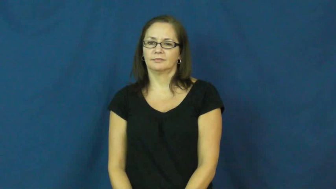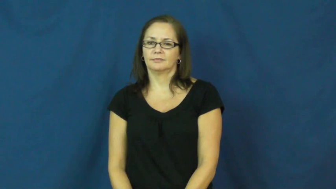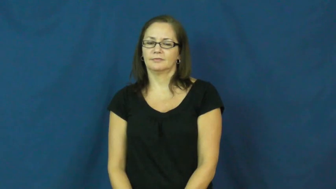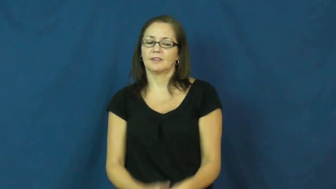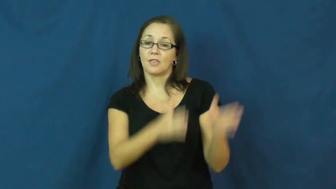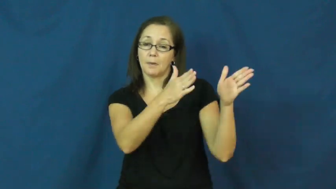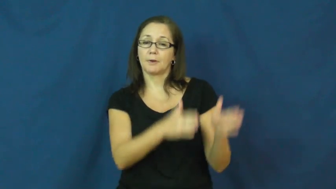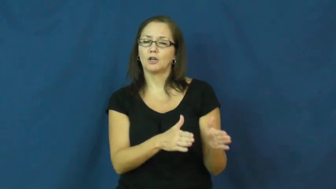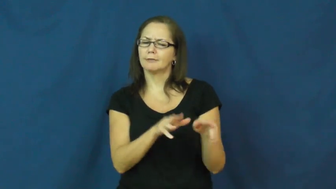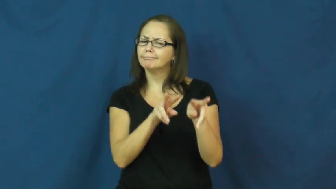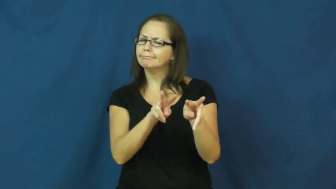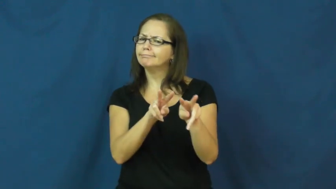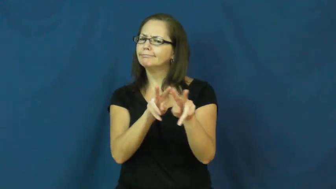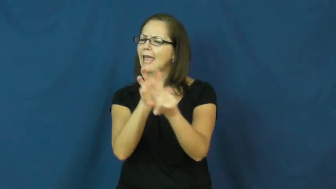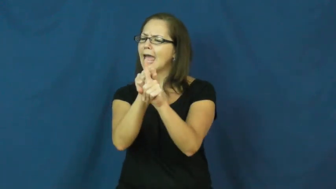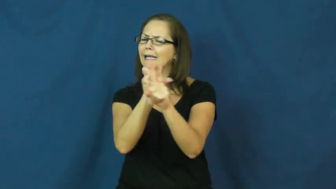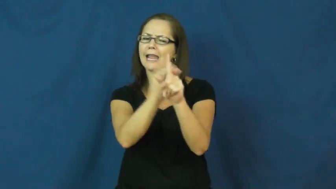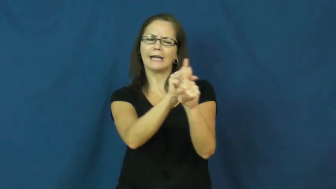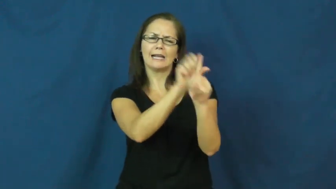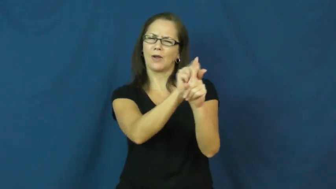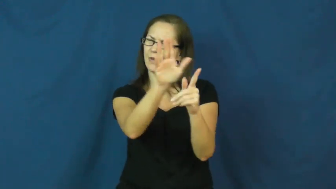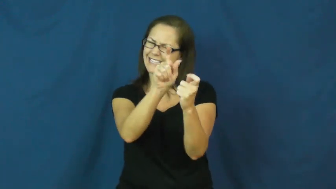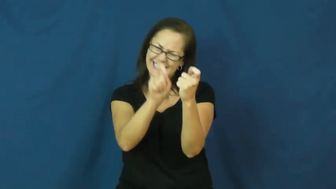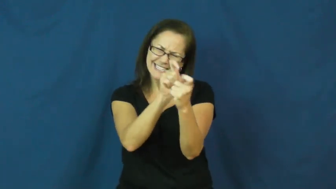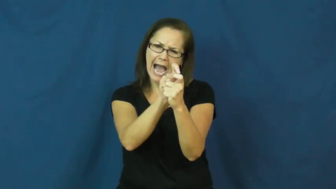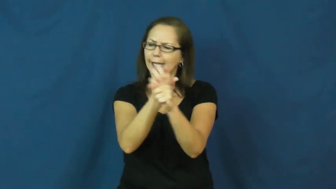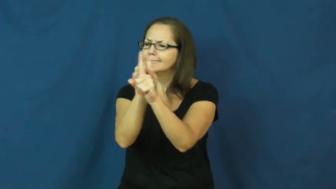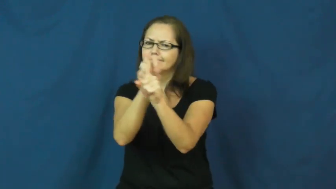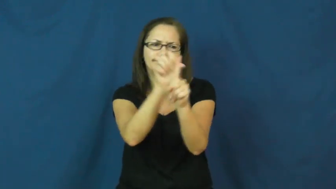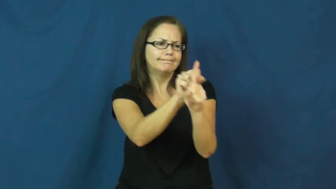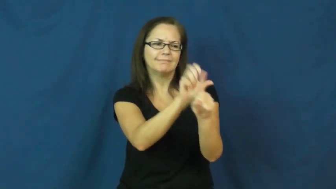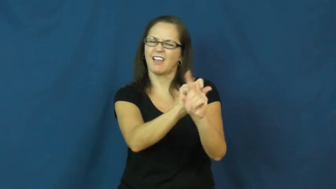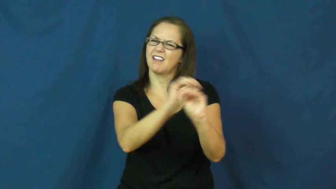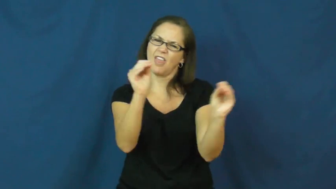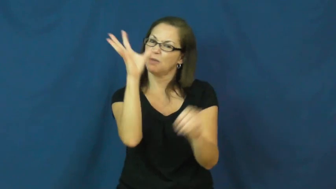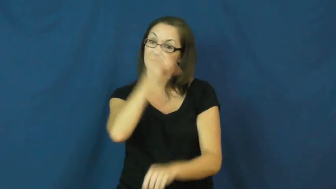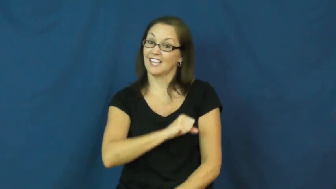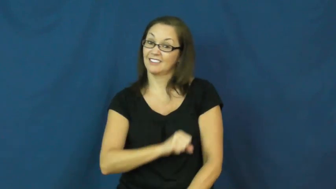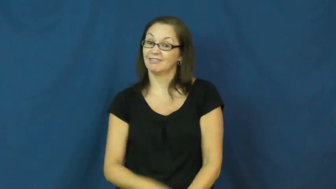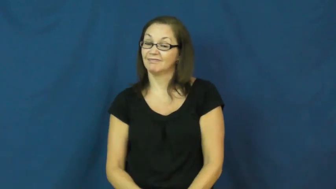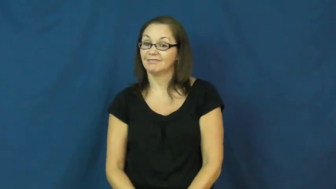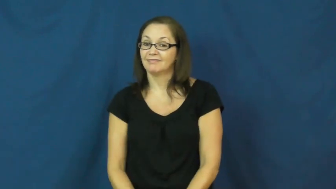eagle eye